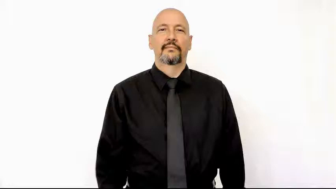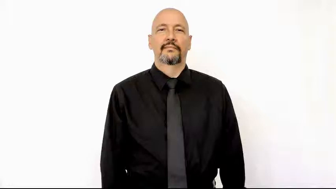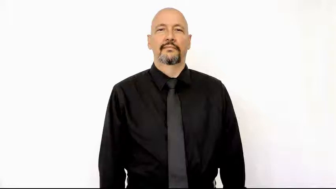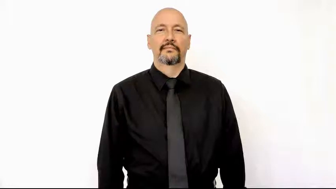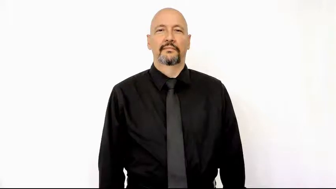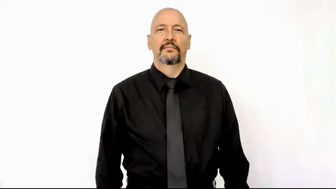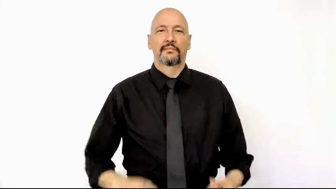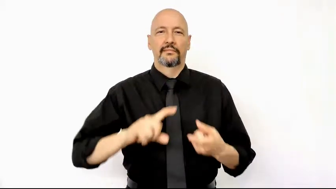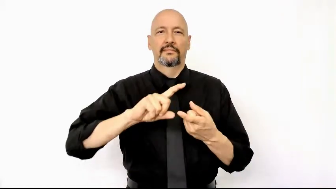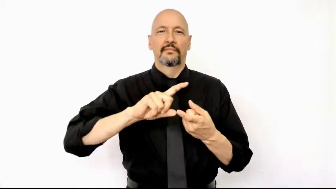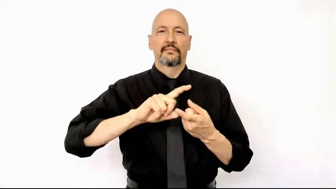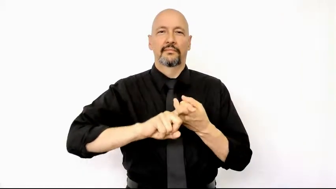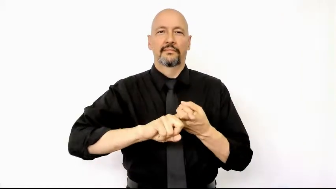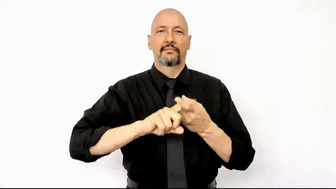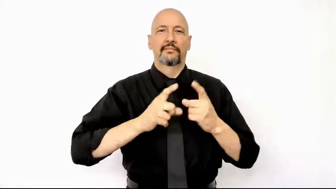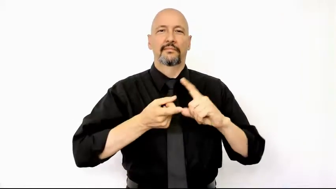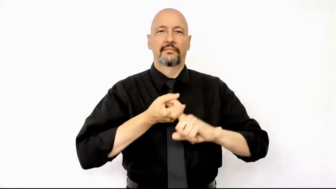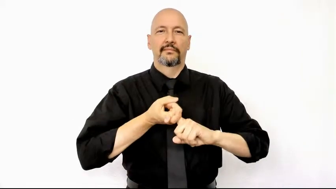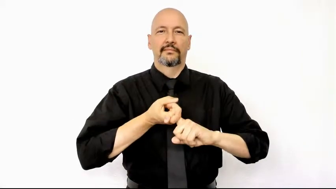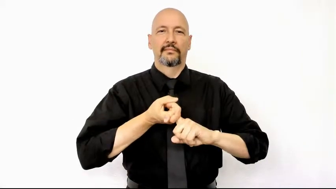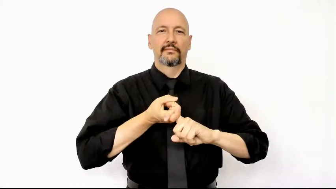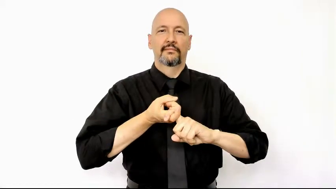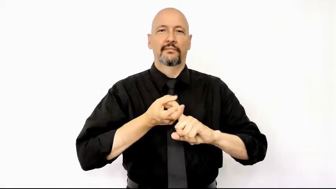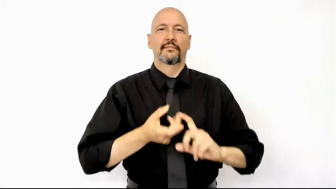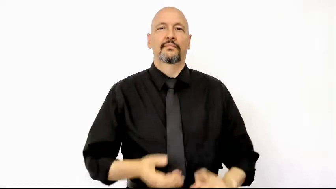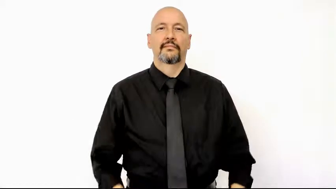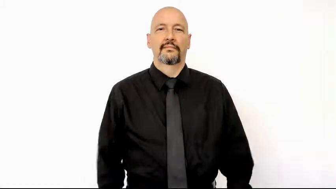friend